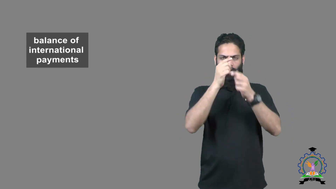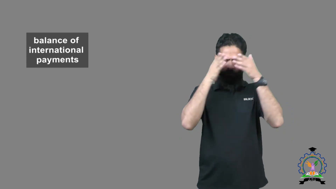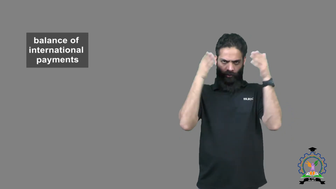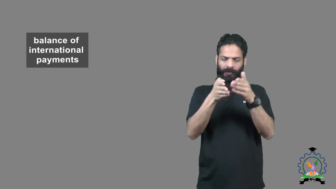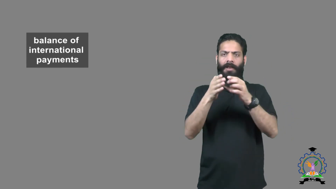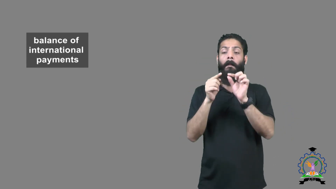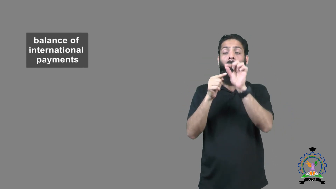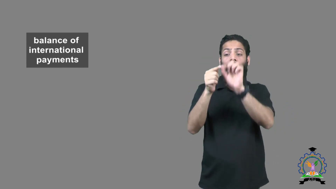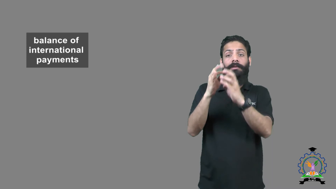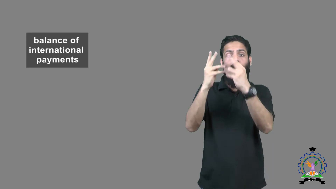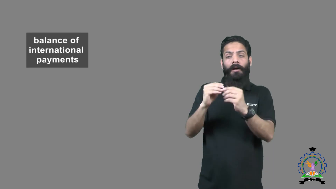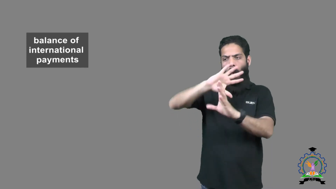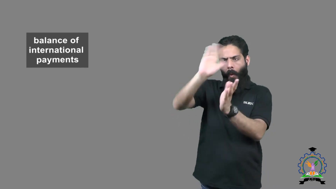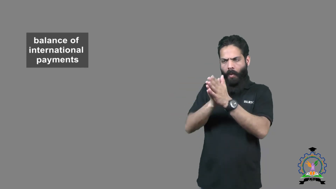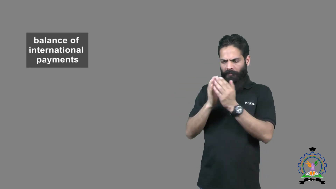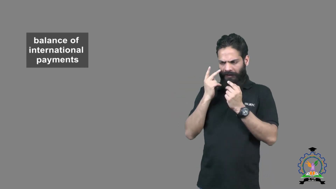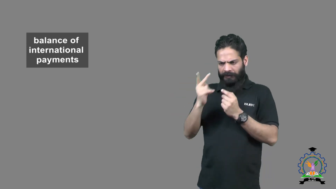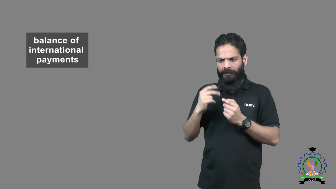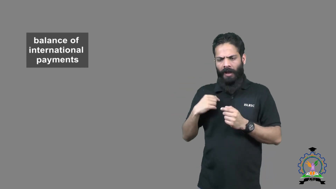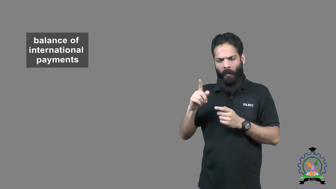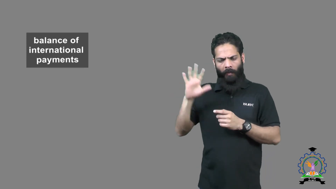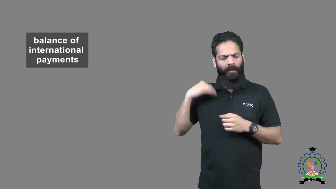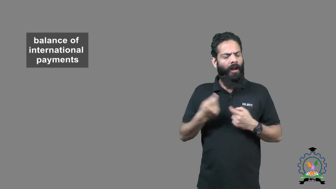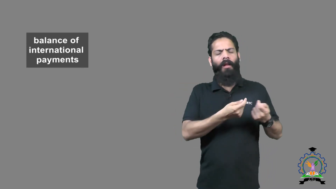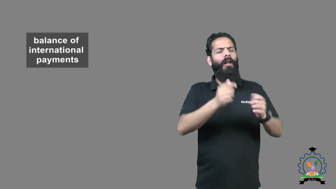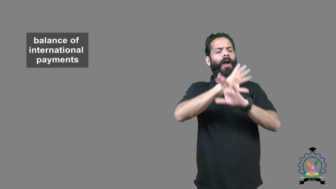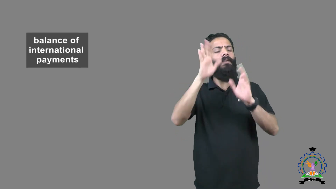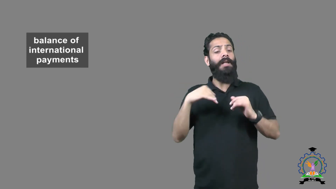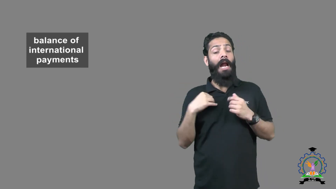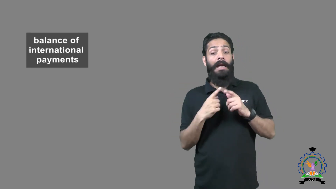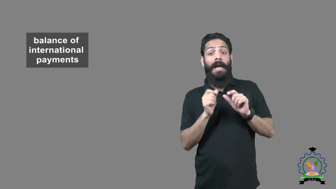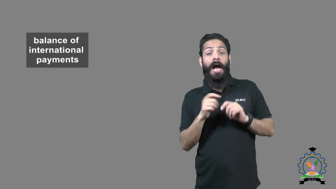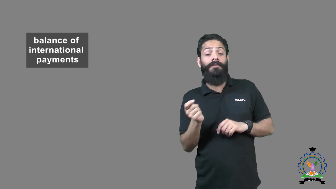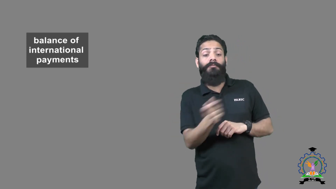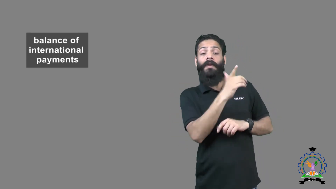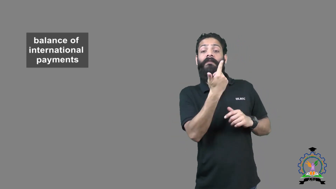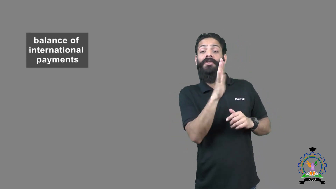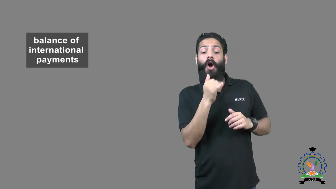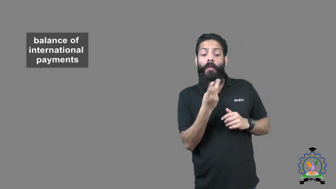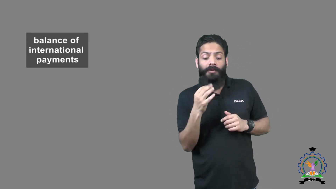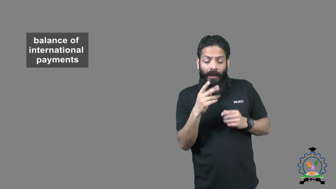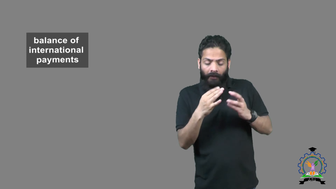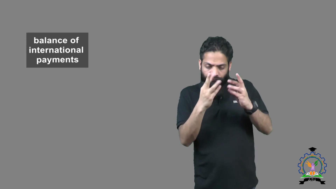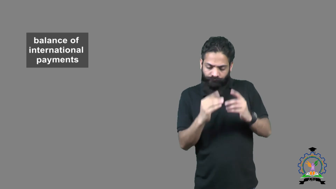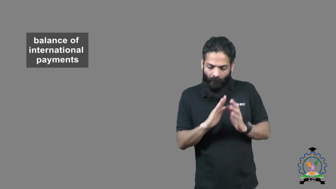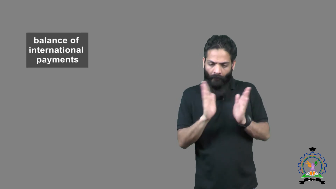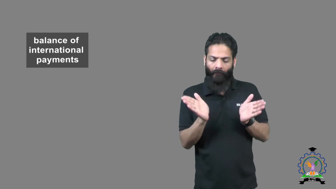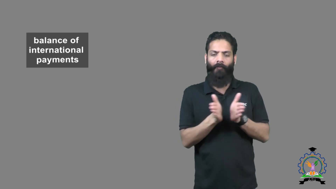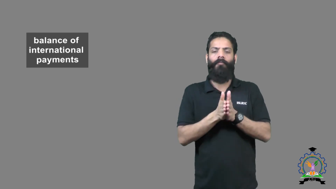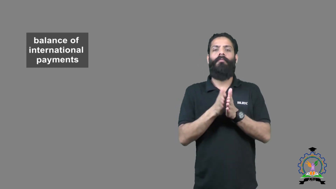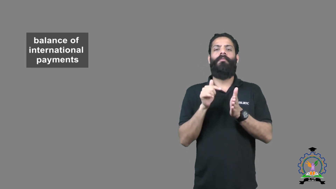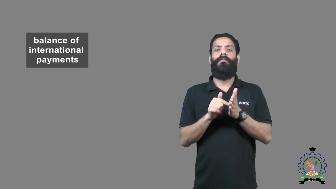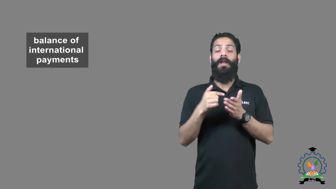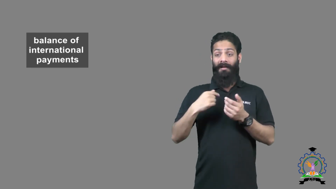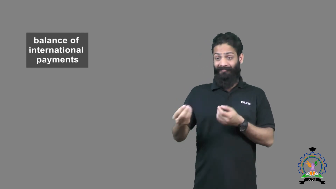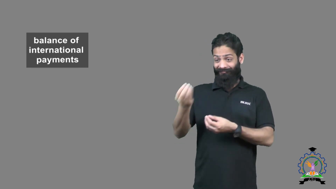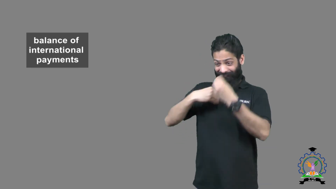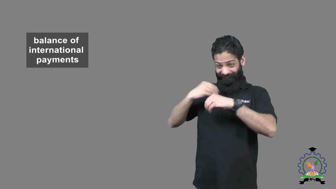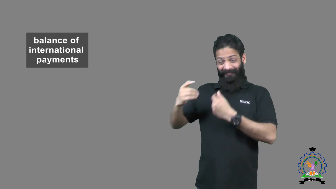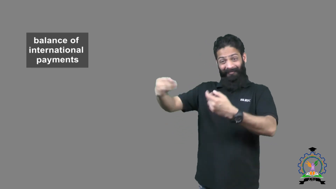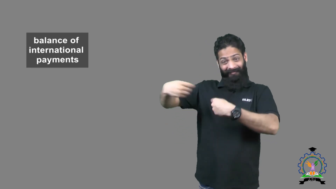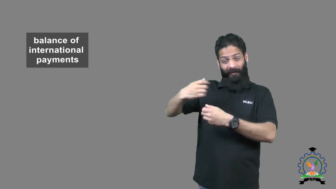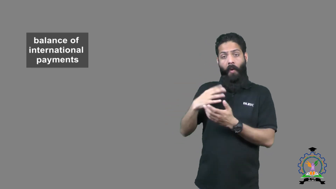balance of international payments